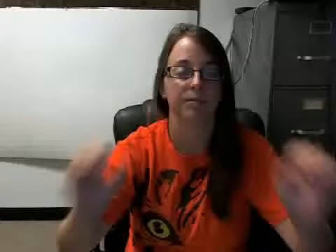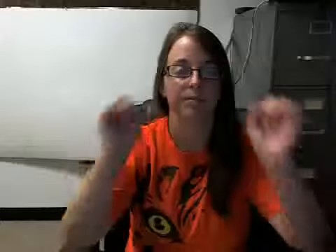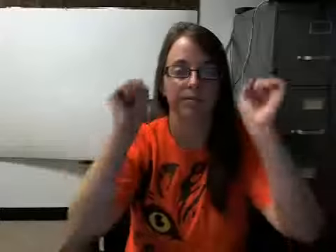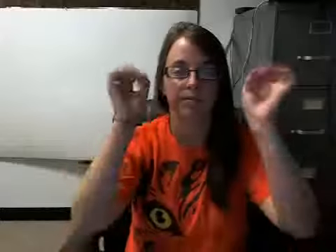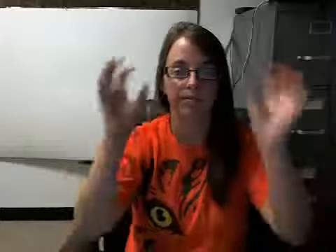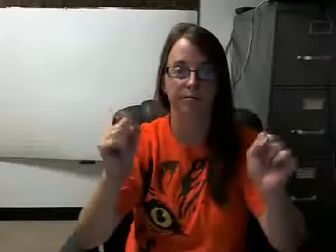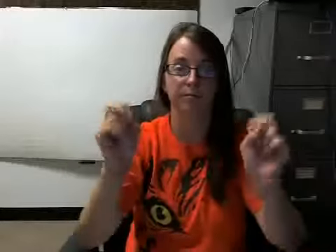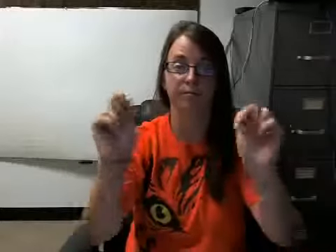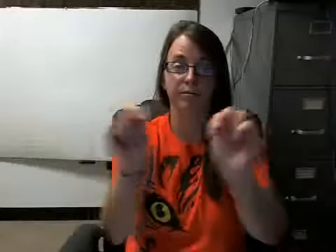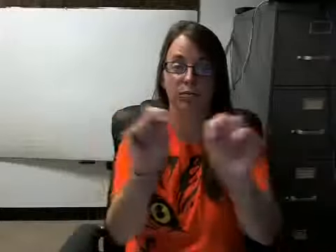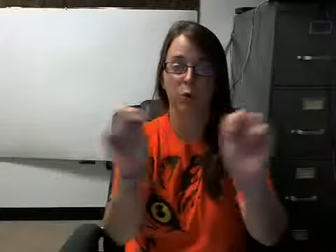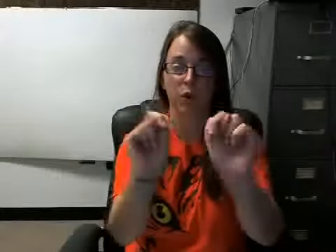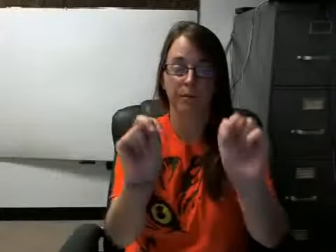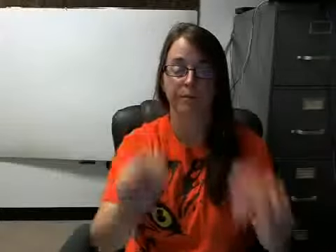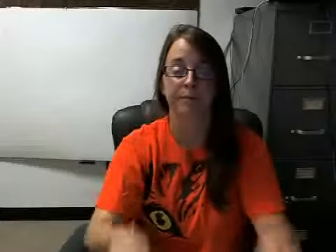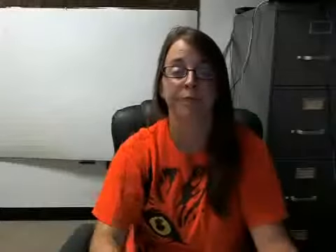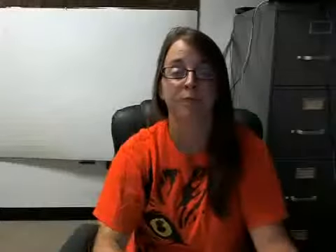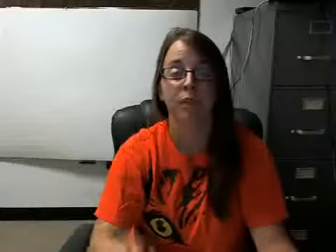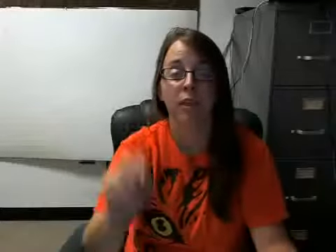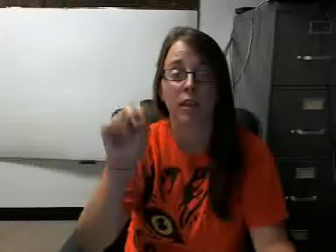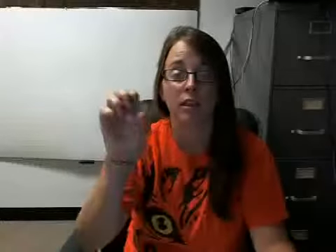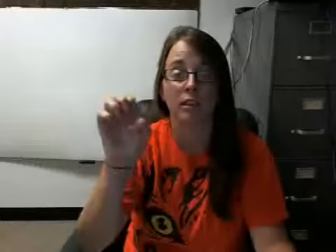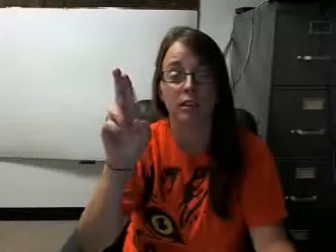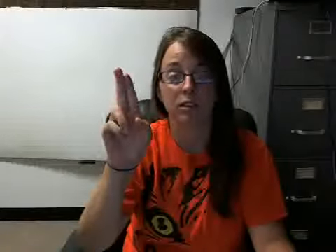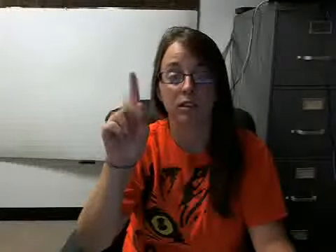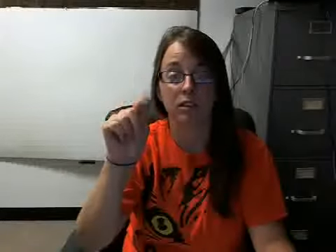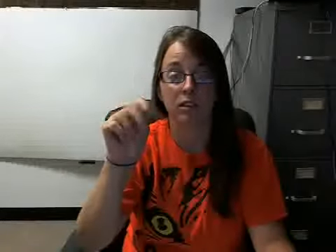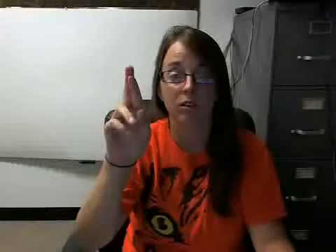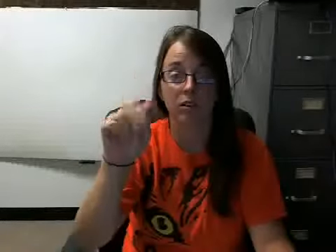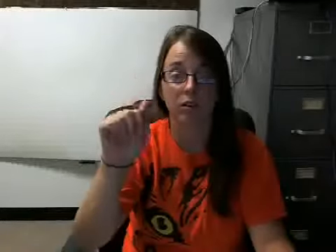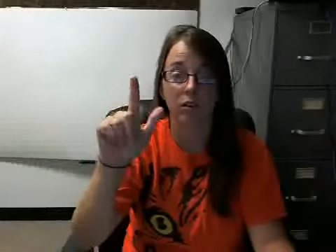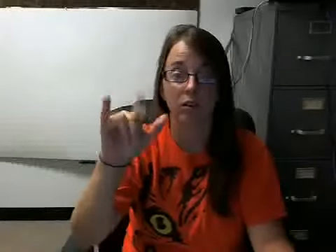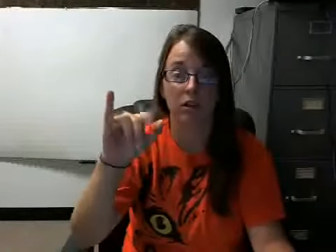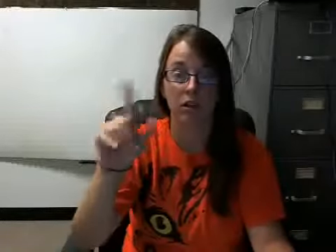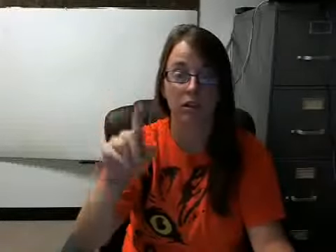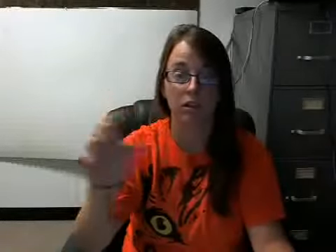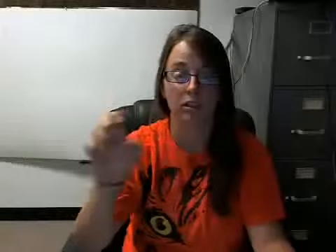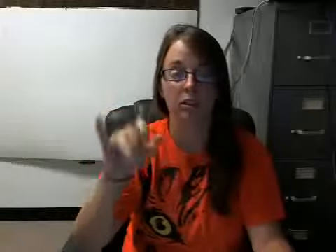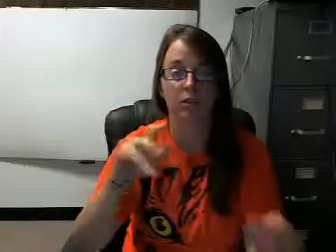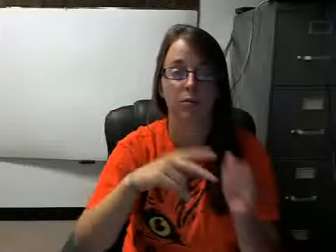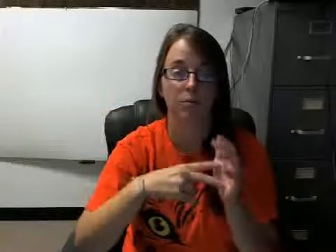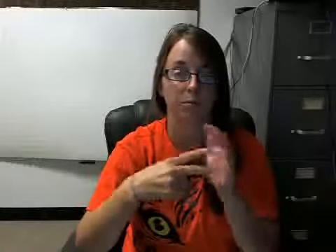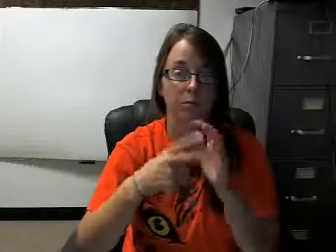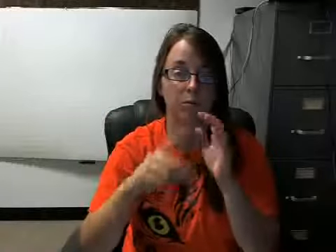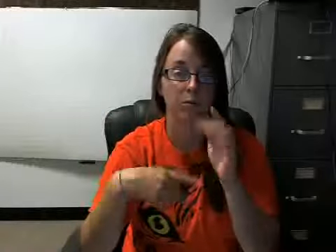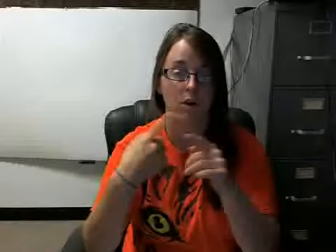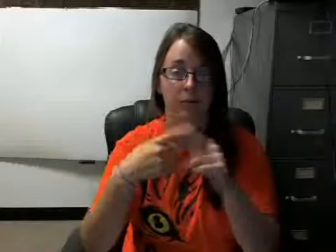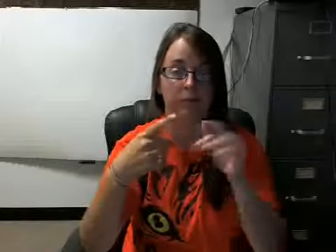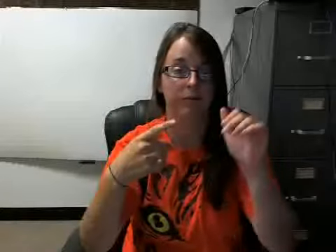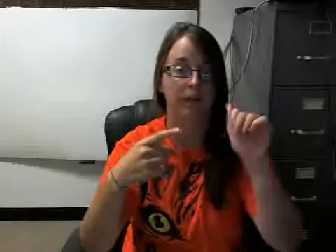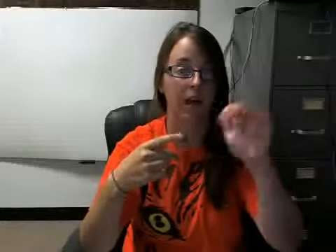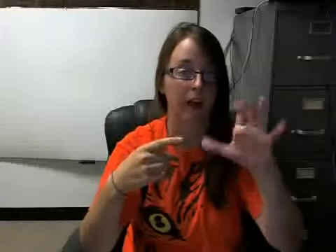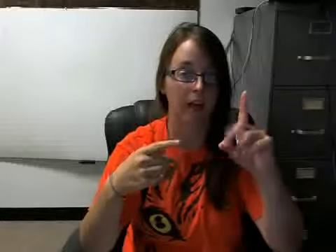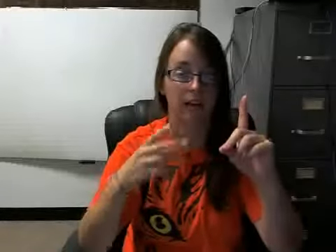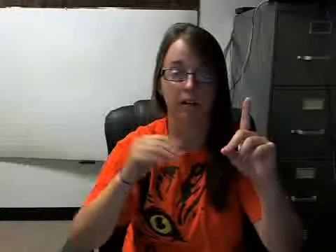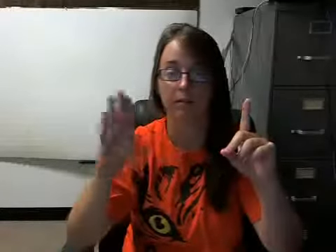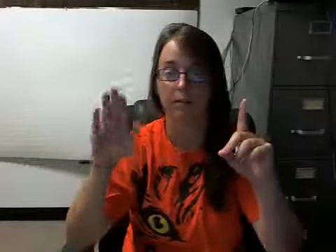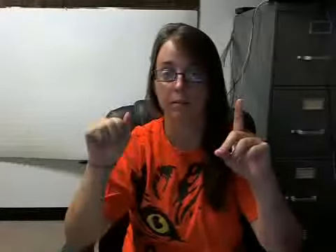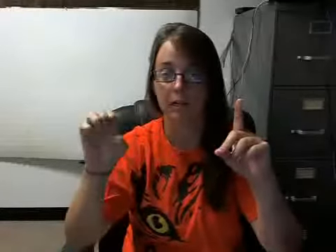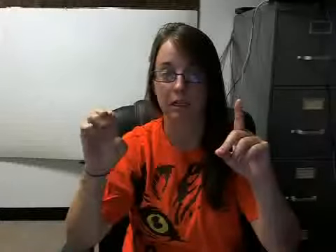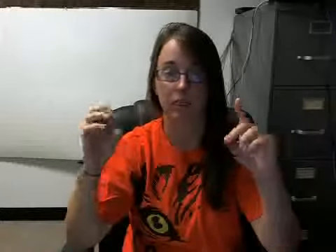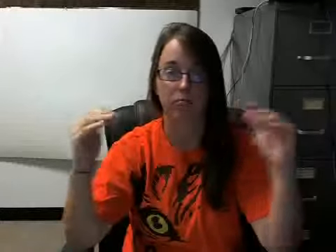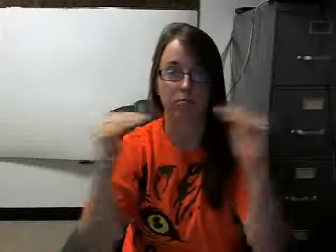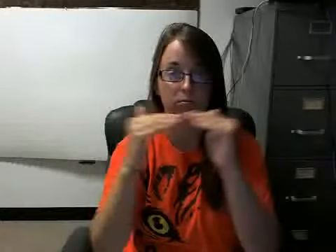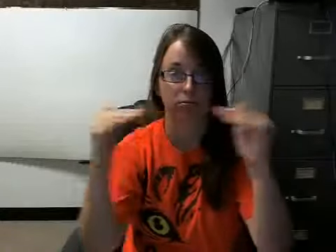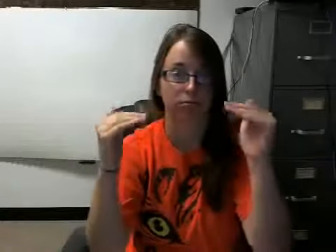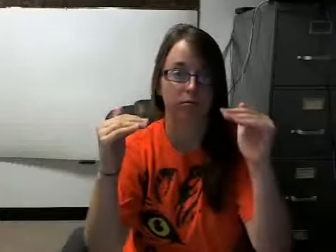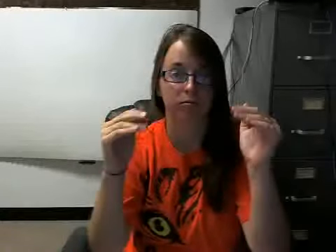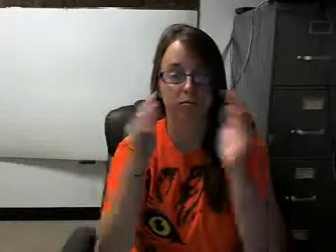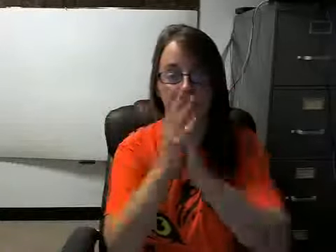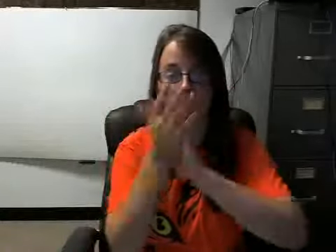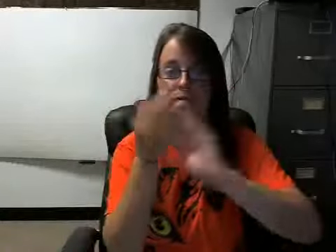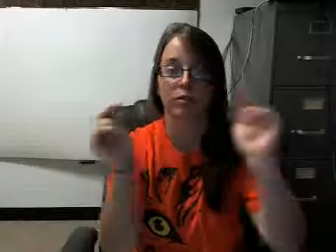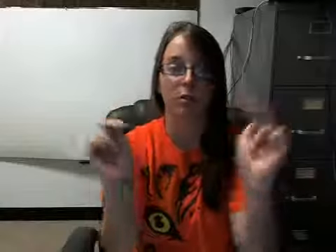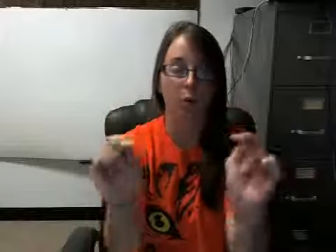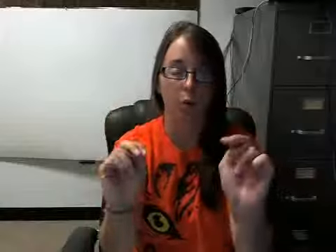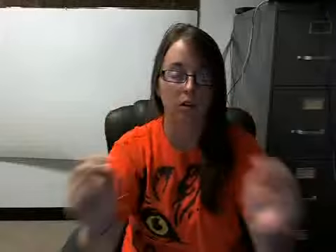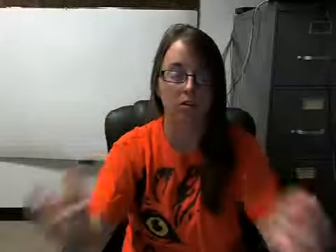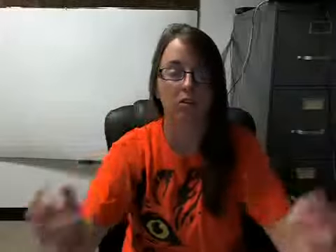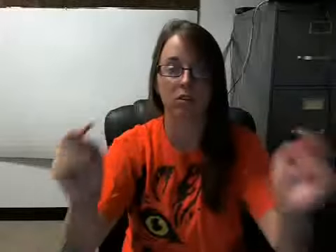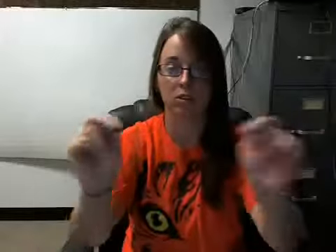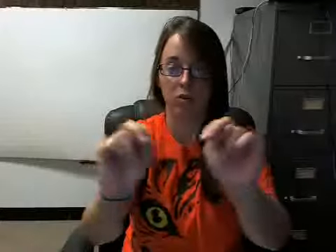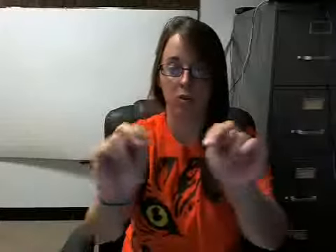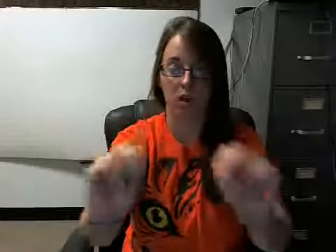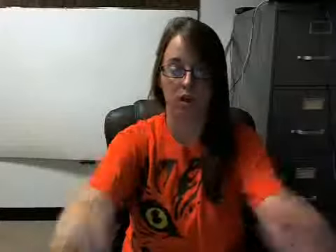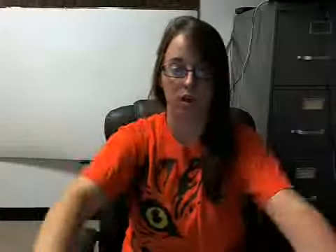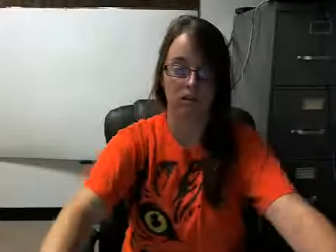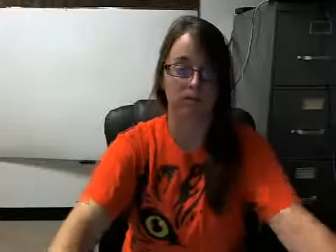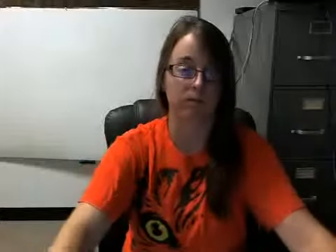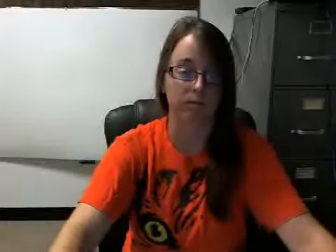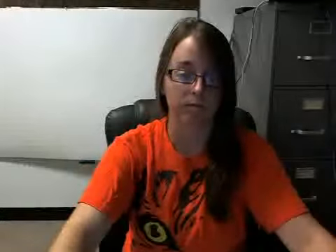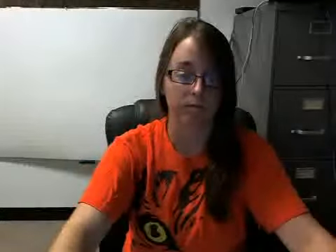Neutralize